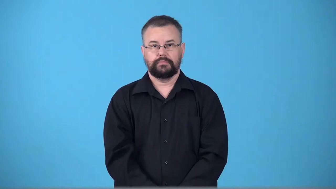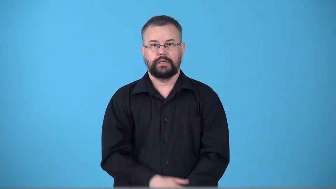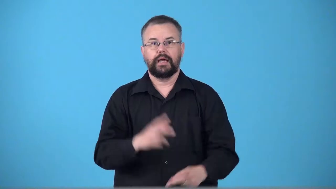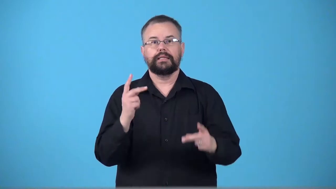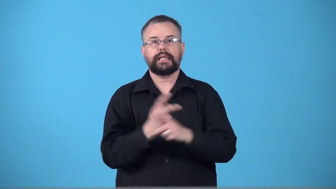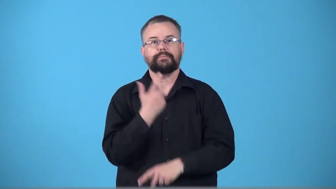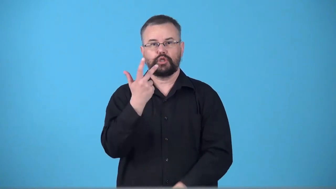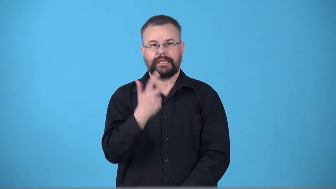threefold